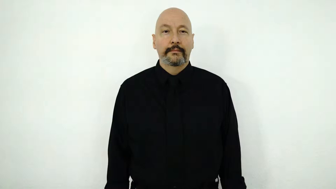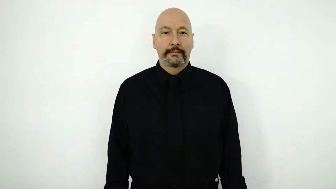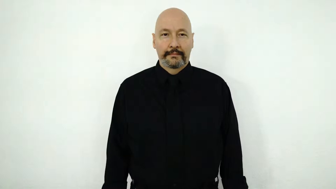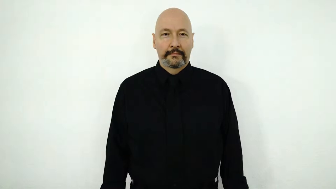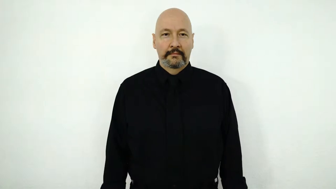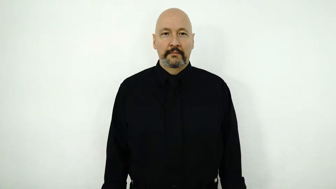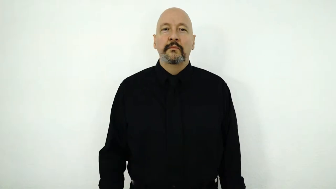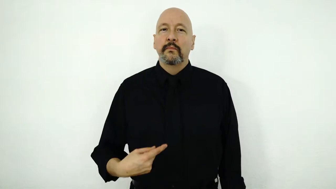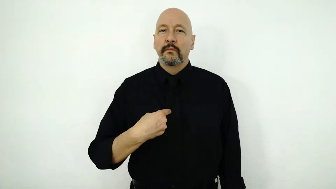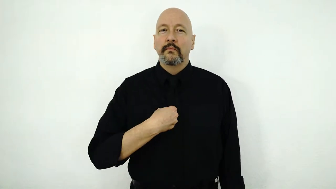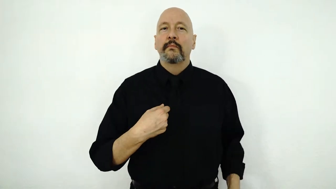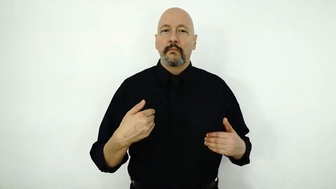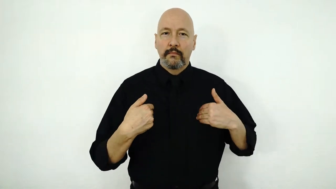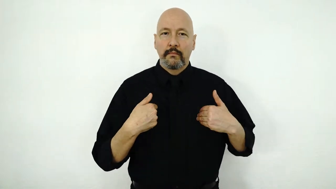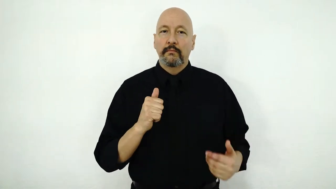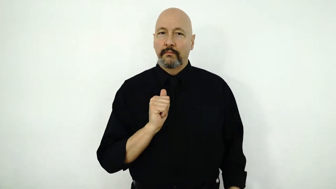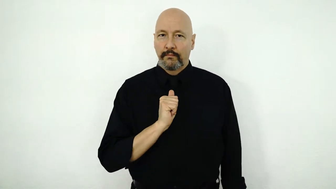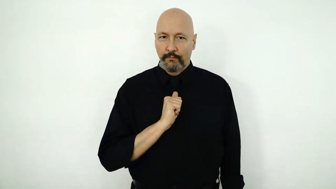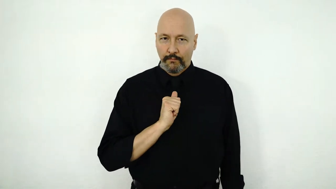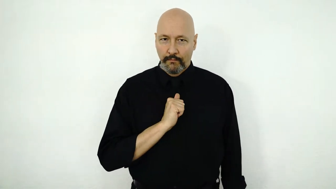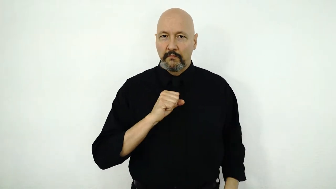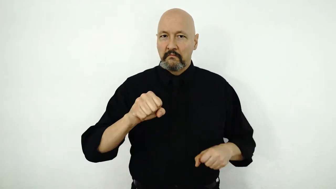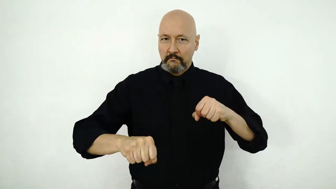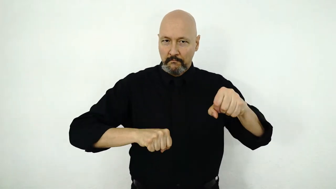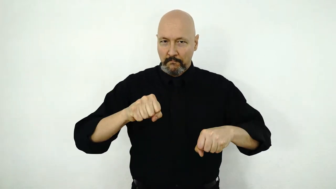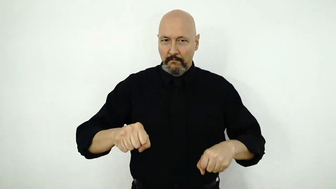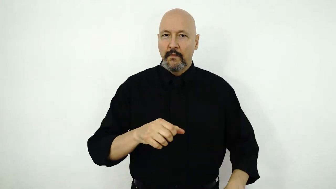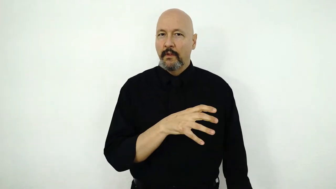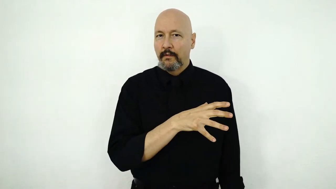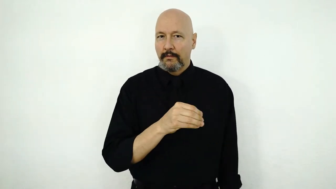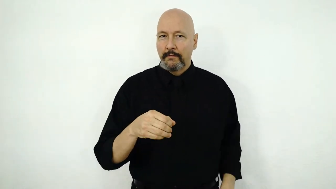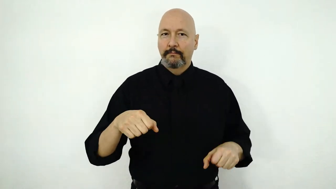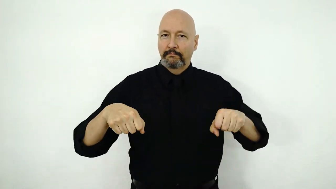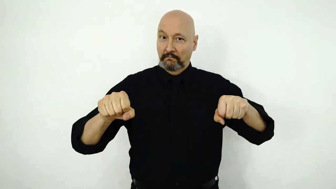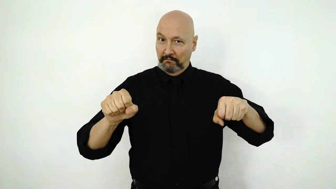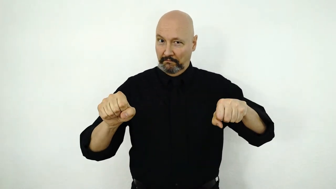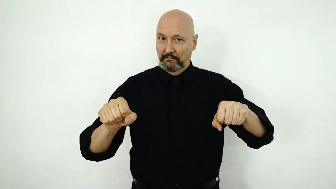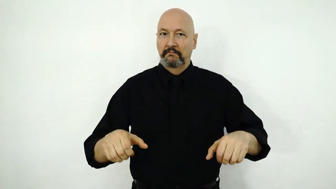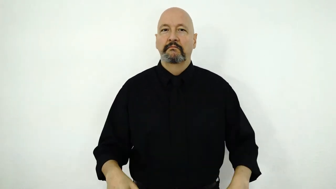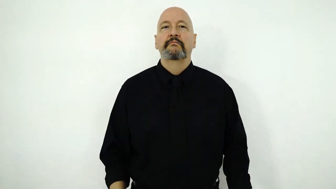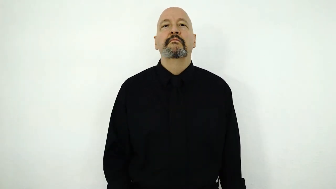I HAVE MY OWN BICYCLE AND MOTORCYCLE